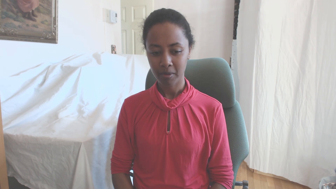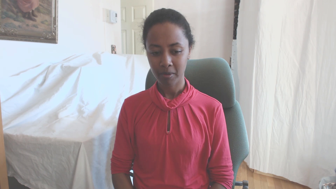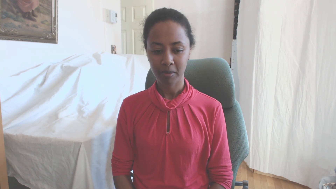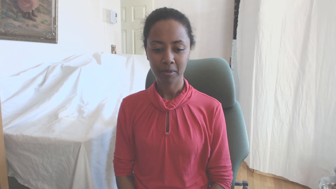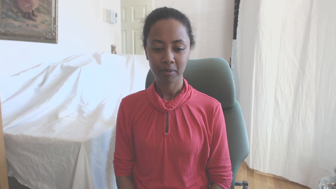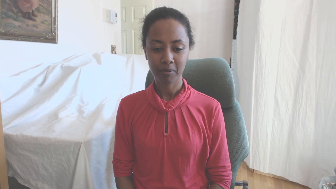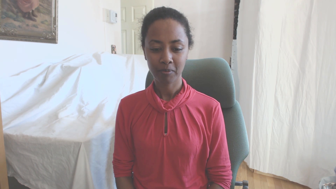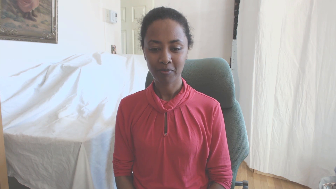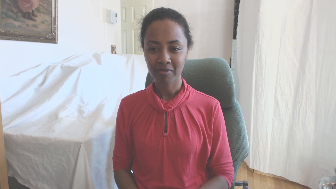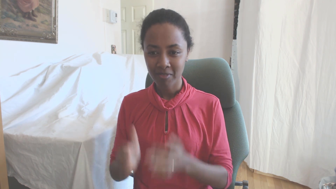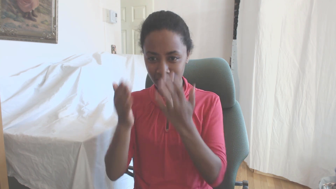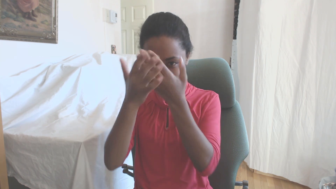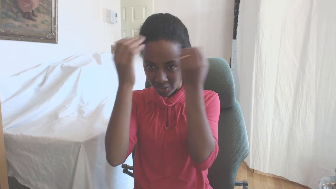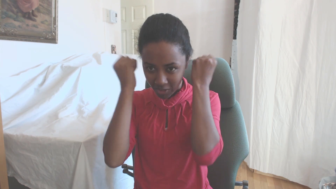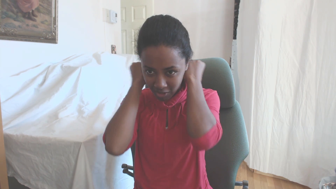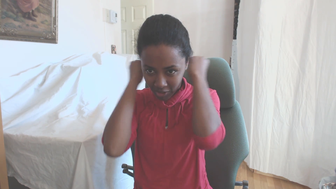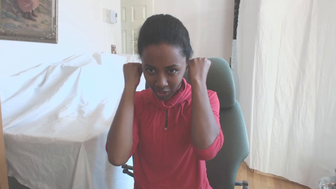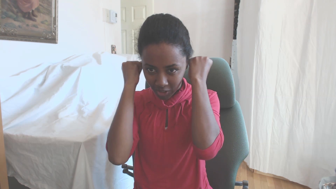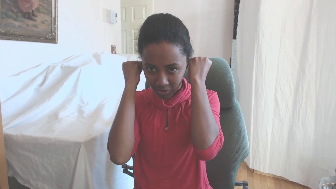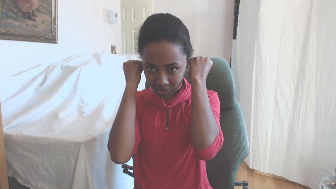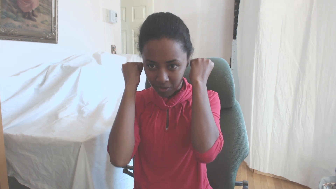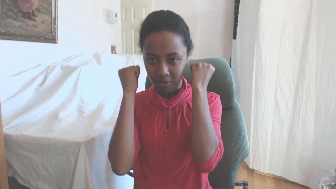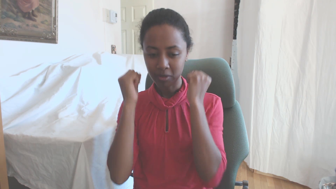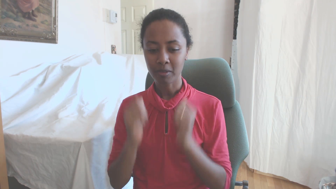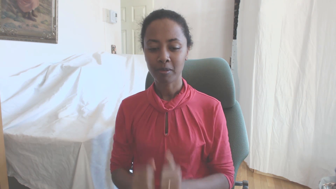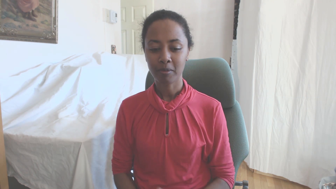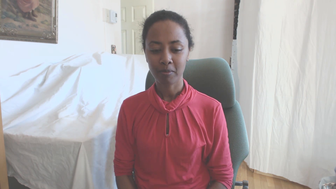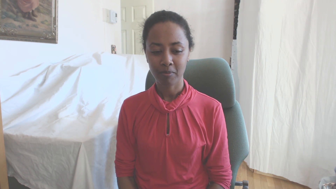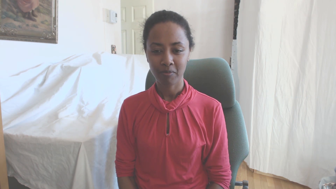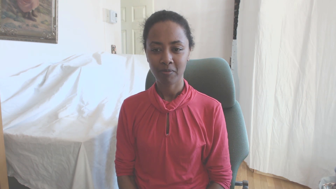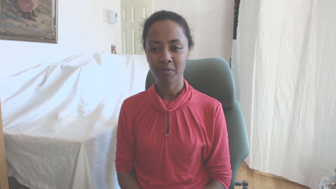clothing